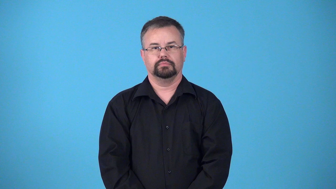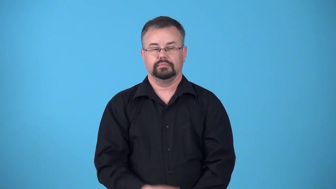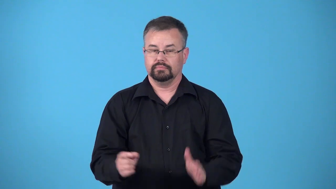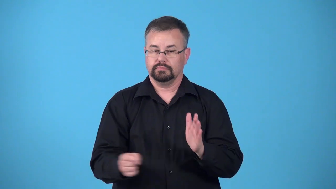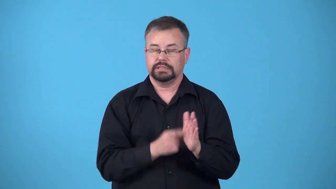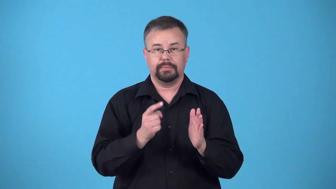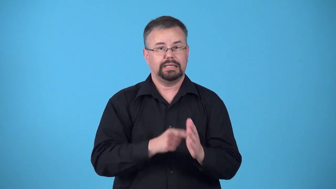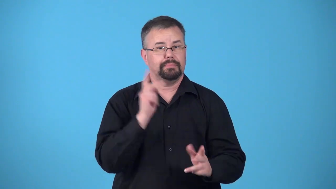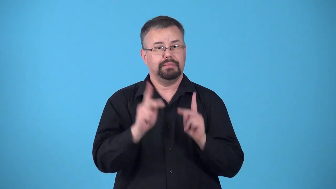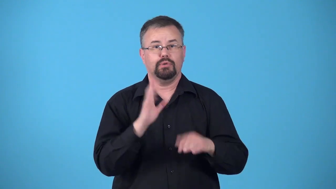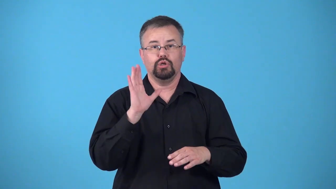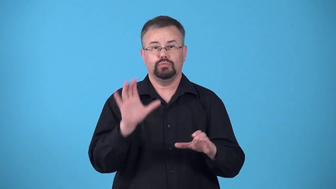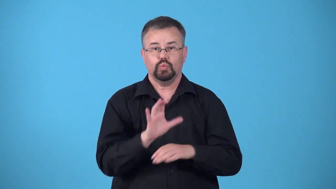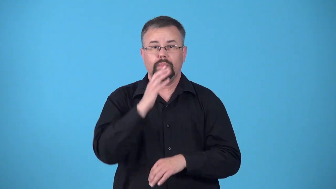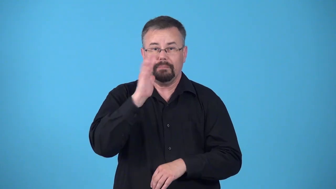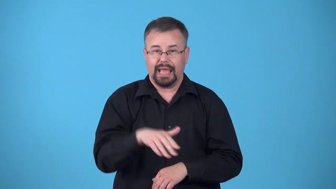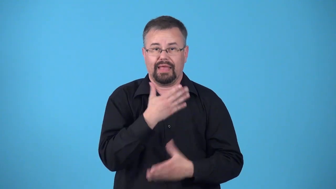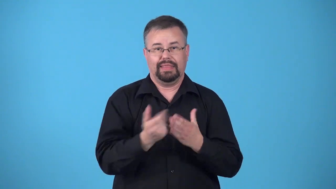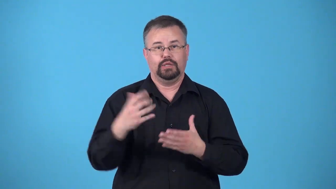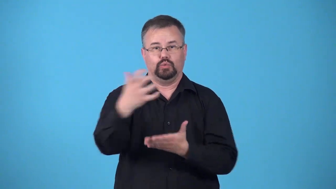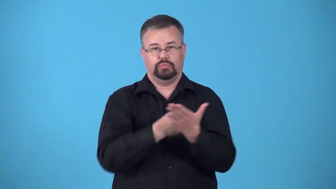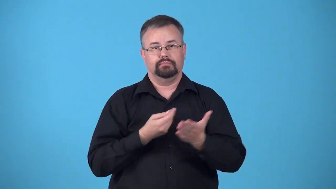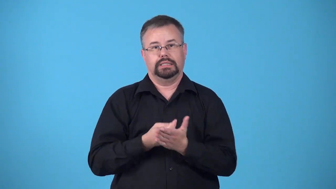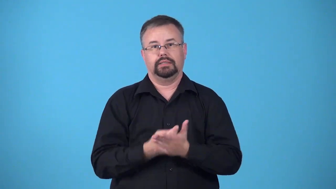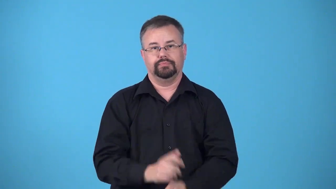money is the root of all evil